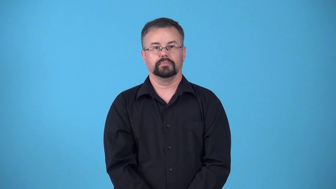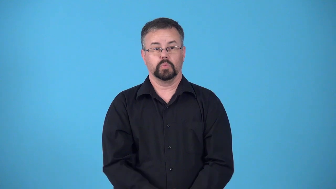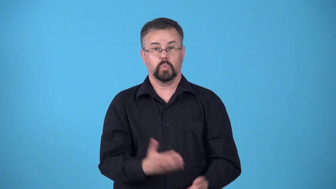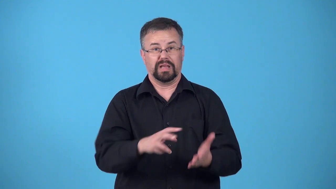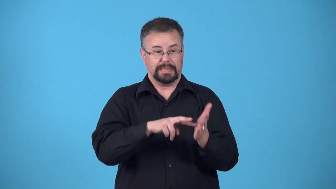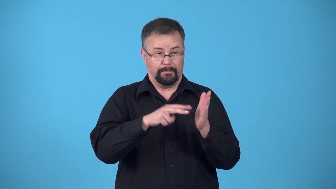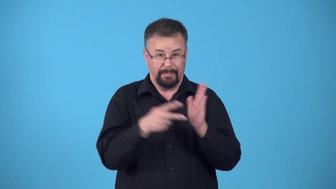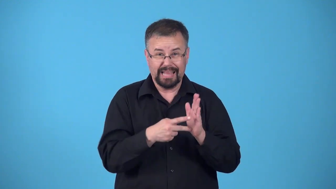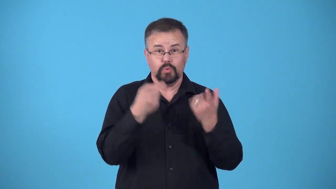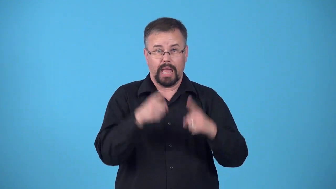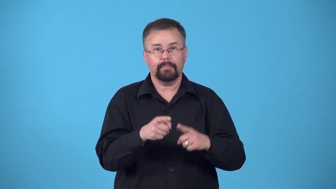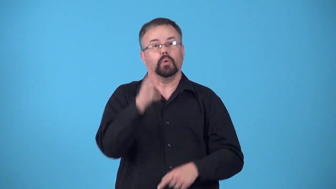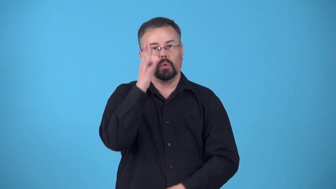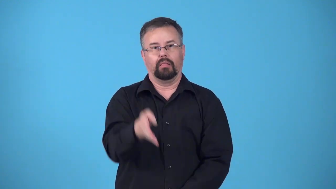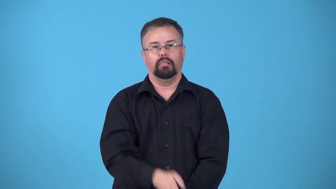what will be will be